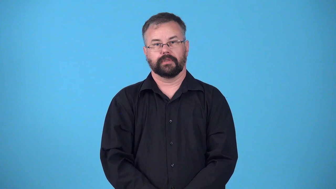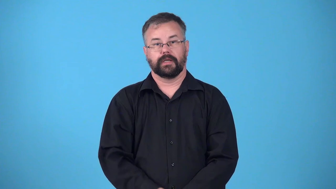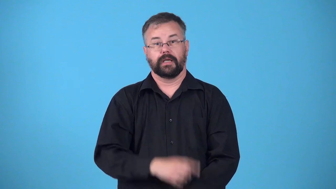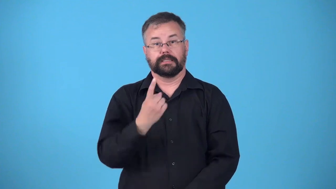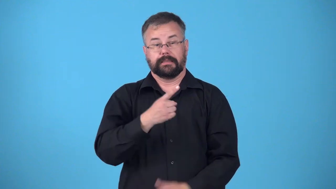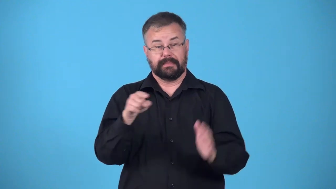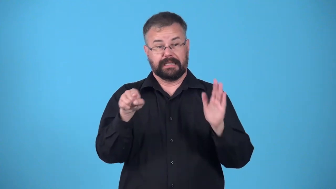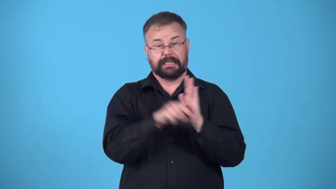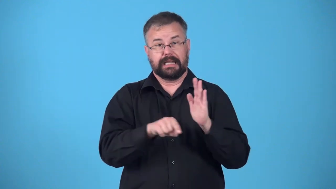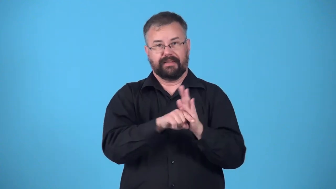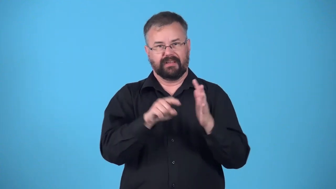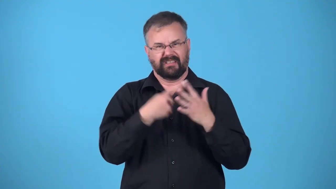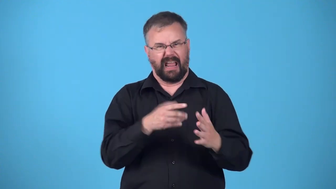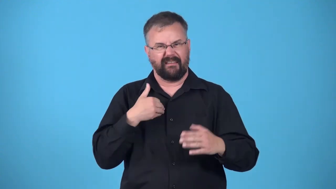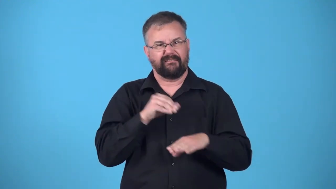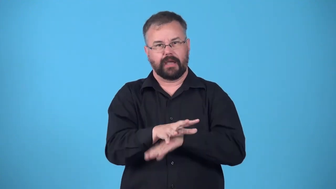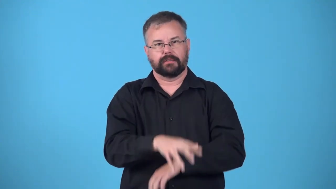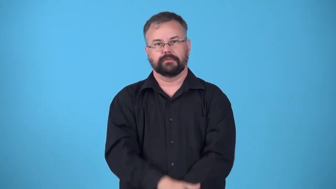catch up with